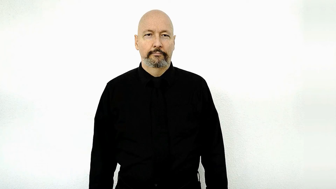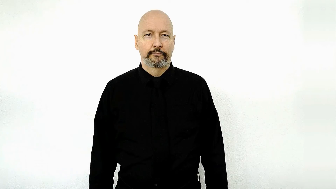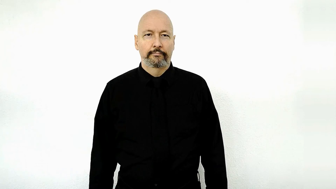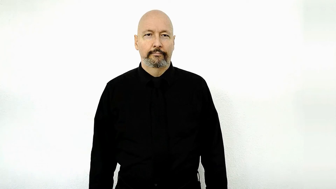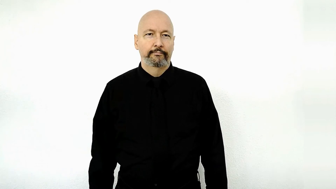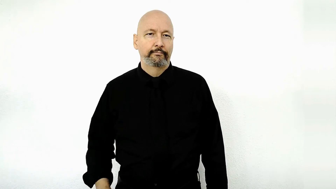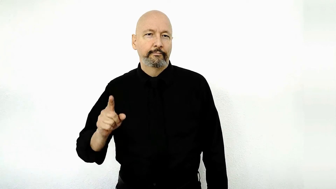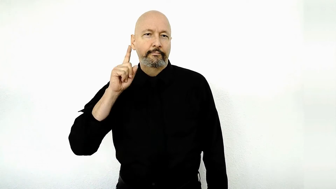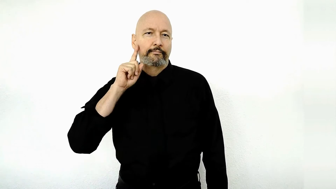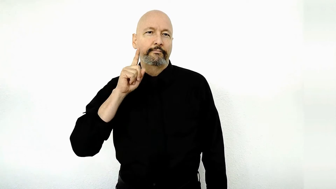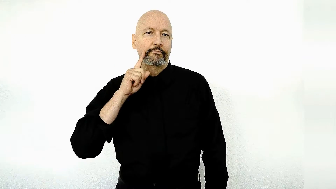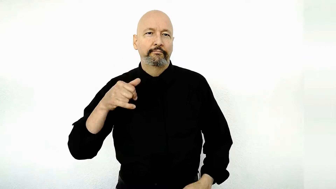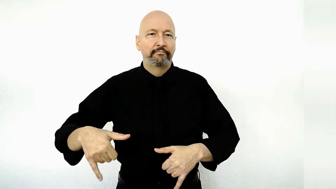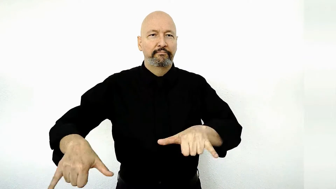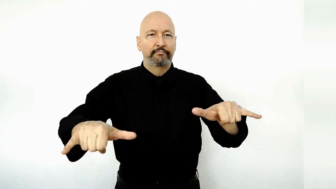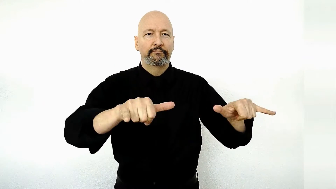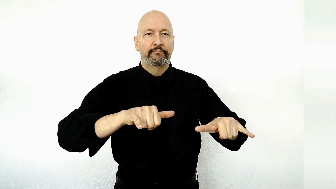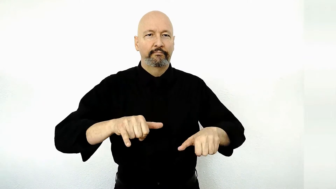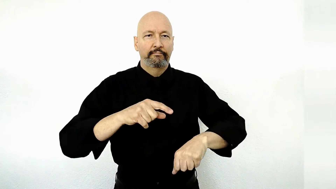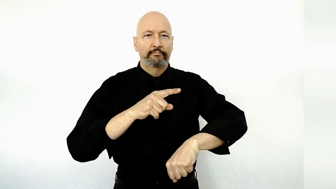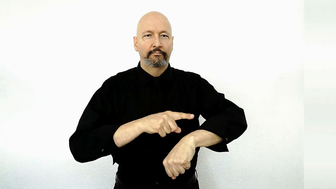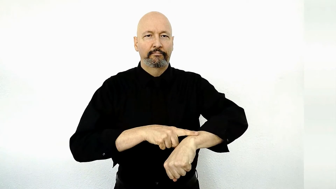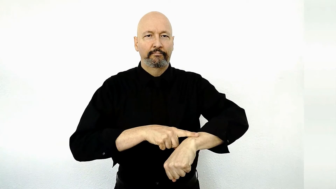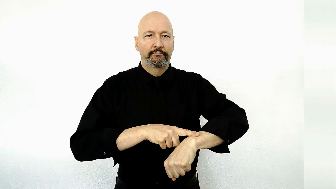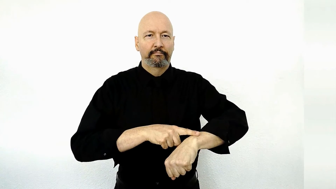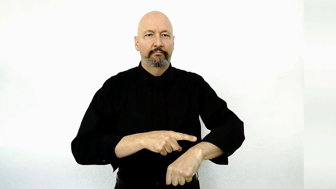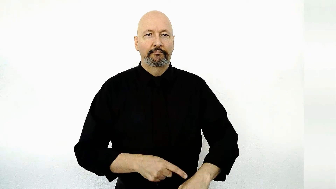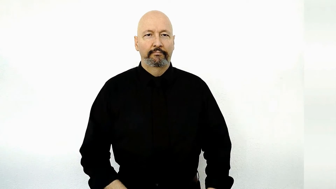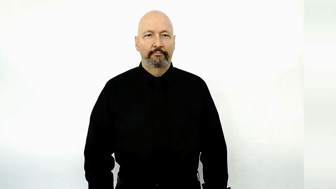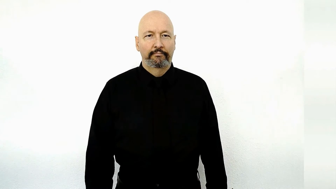DEAF STANDARD TIME